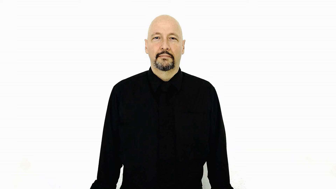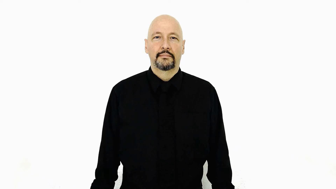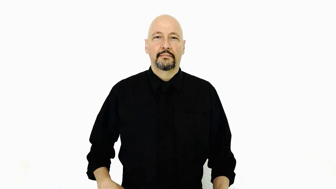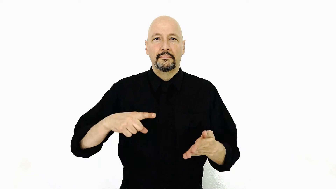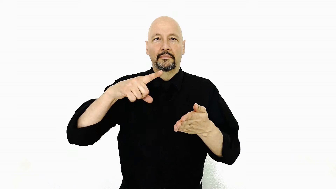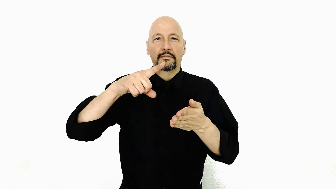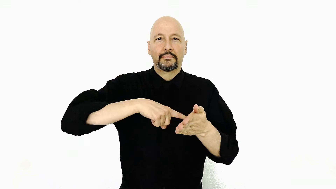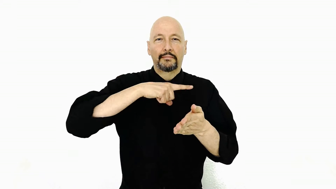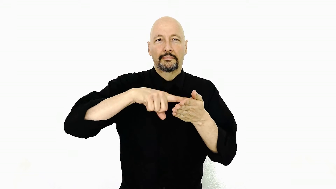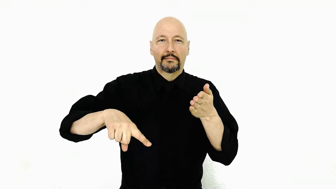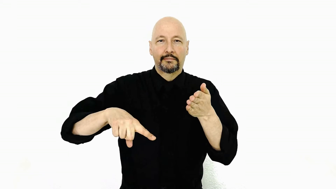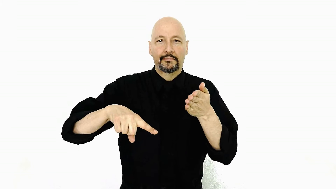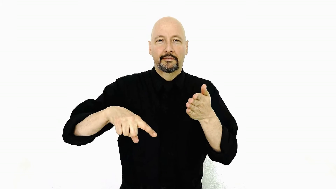CANCEL-(grade, correct, criticize)